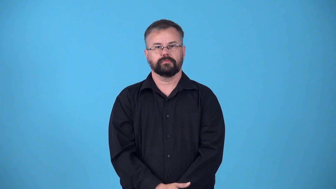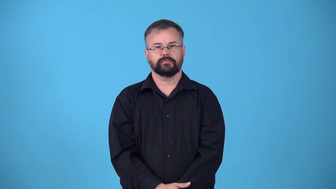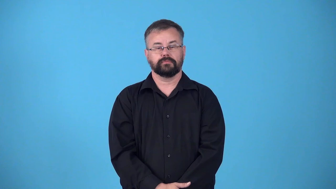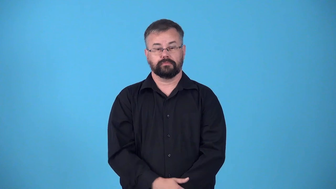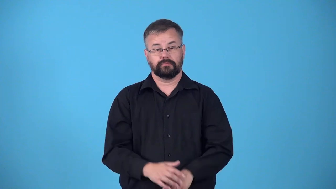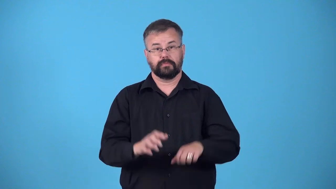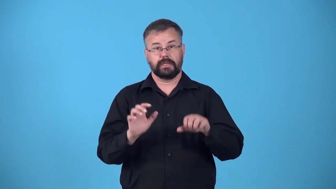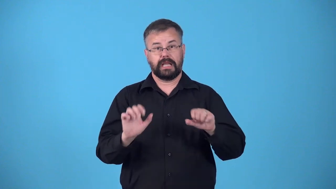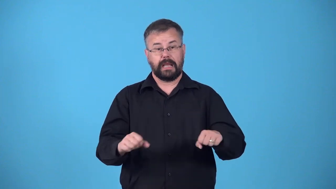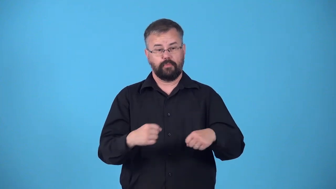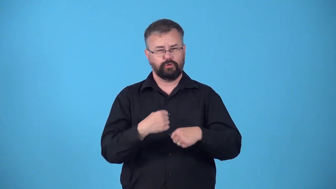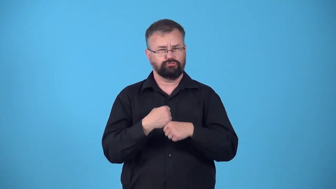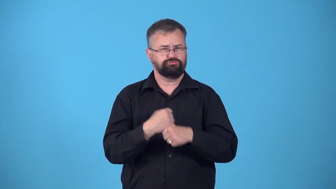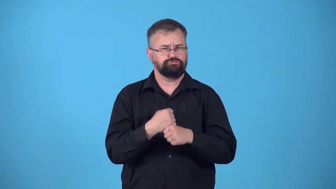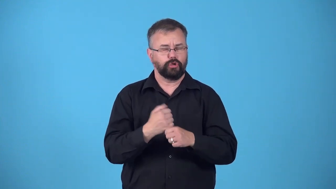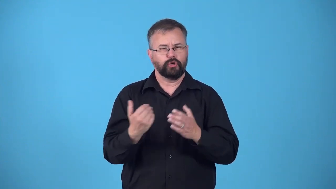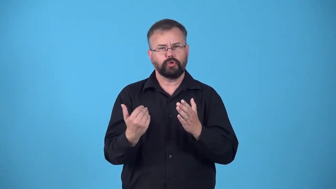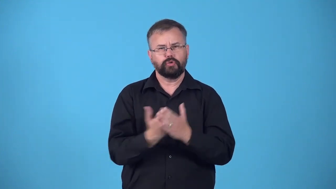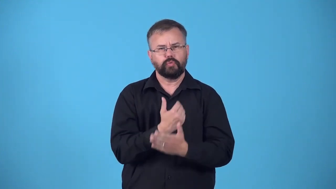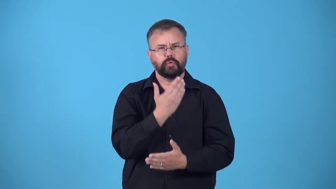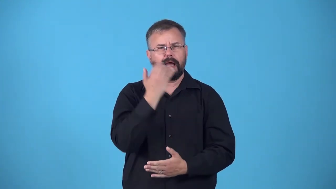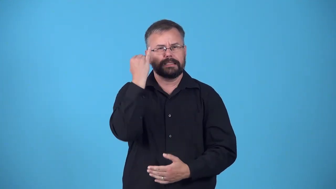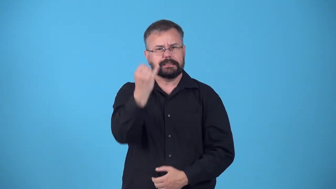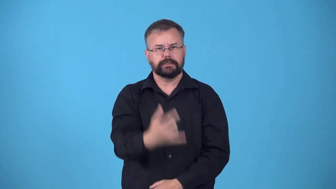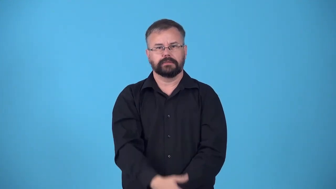fertile ideas